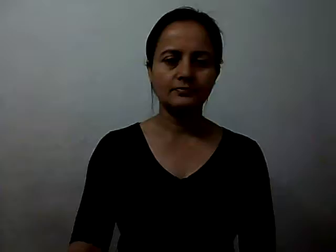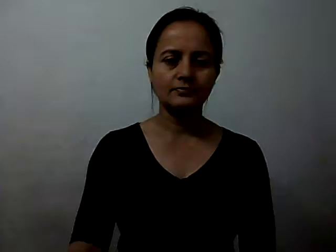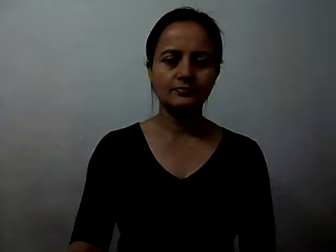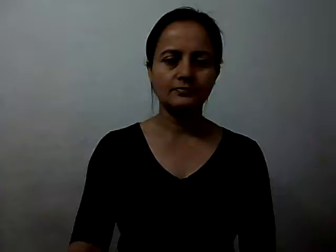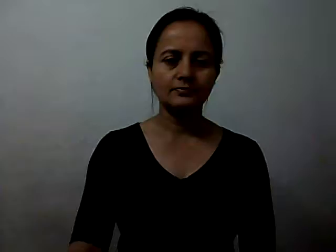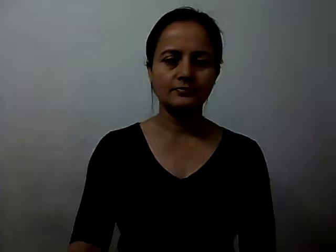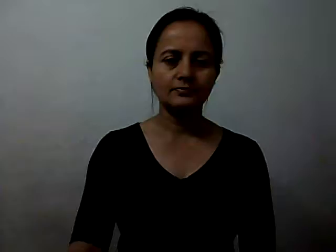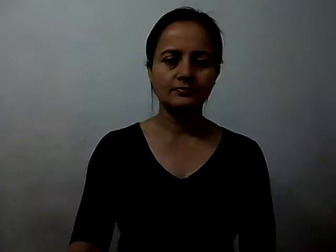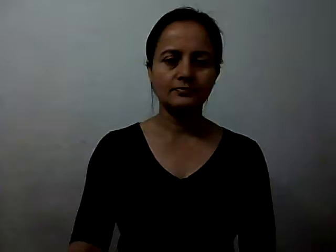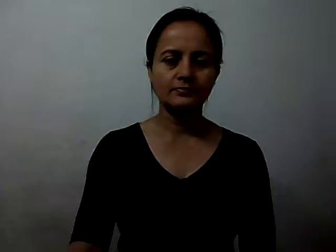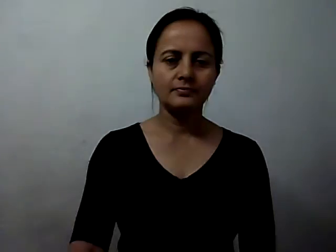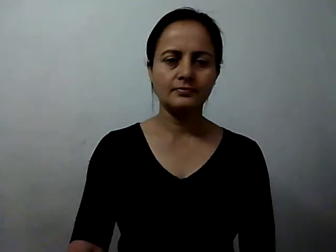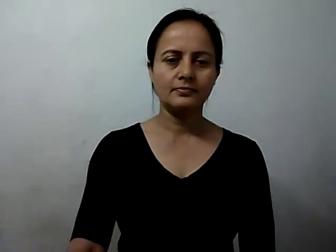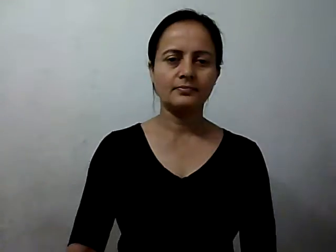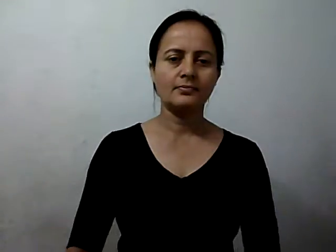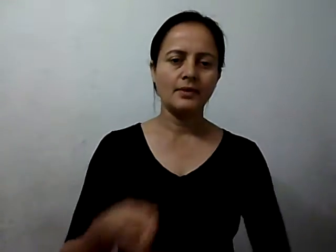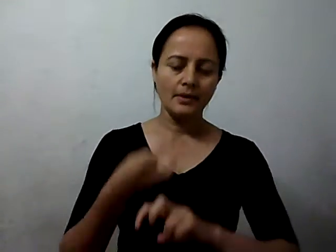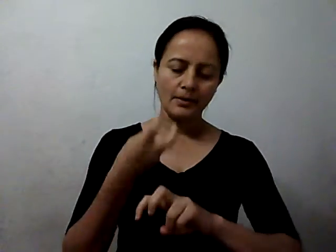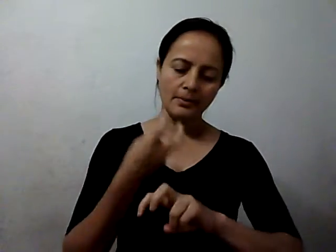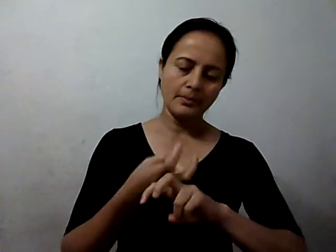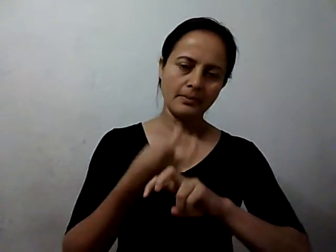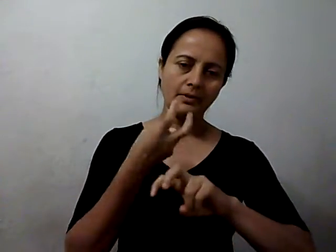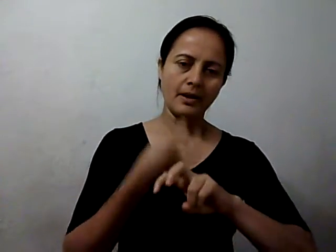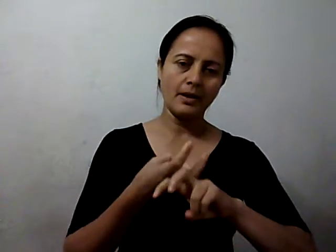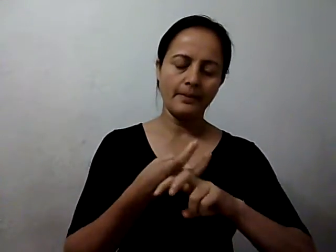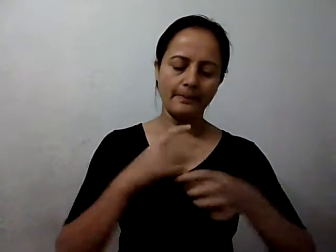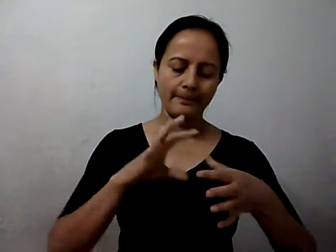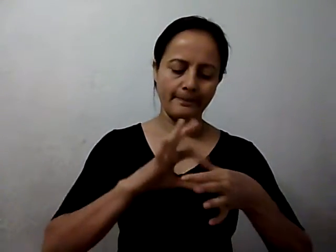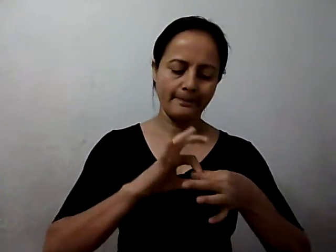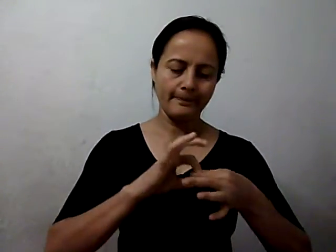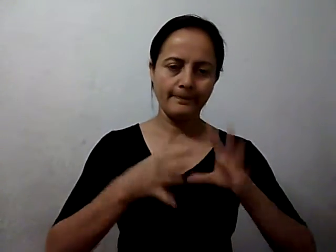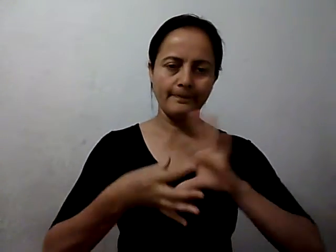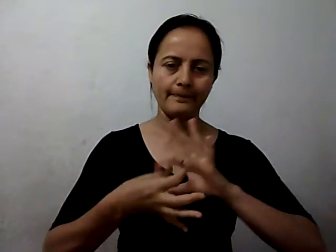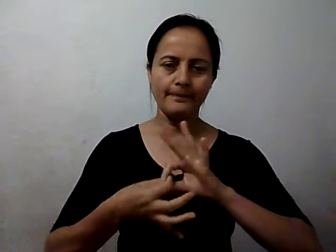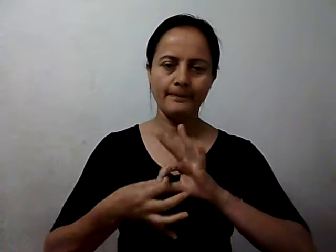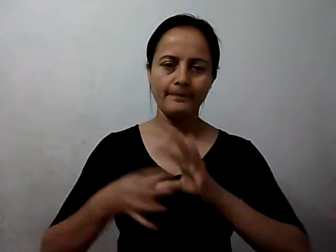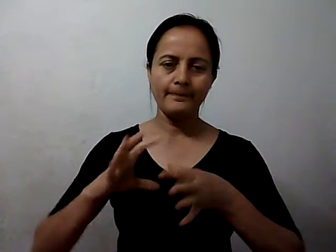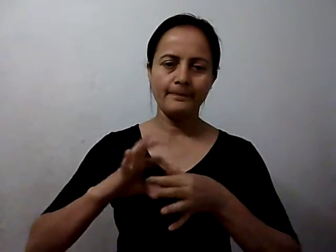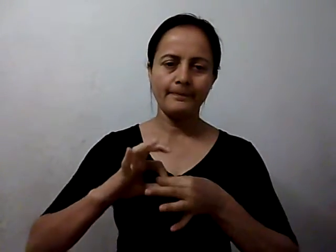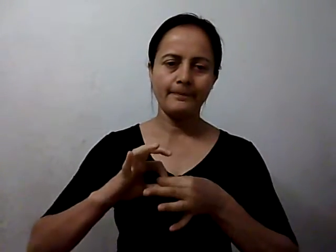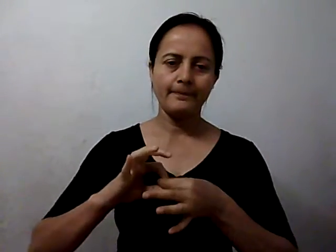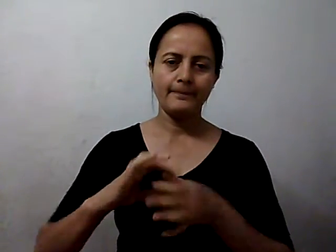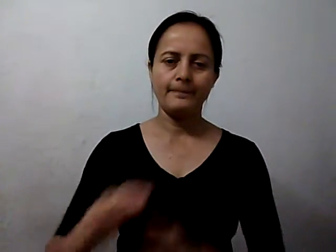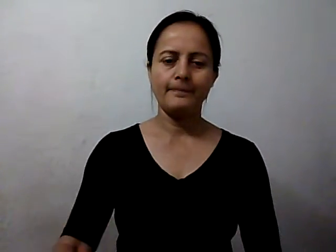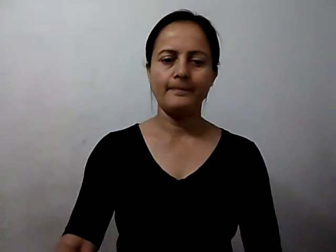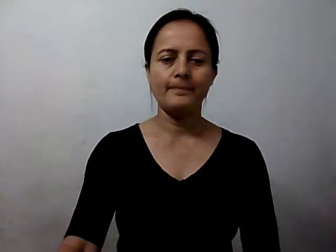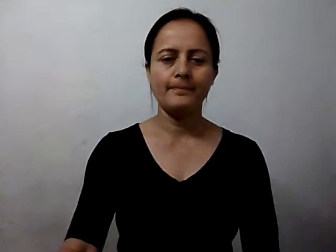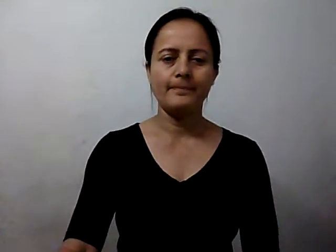chain